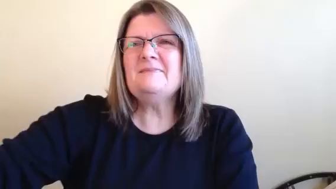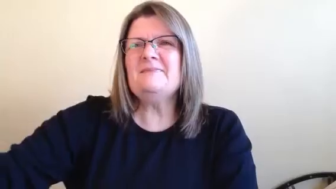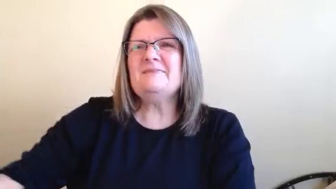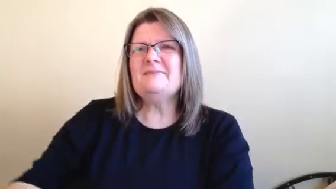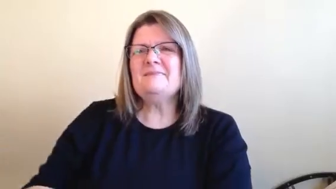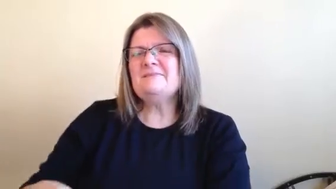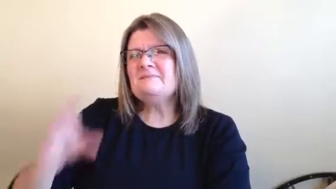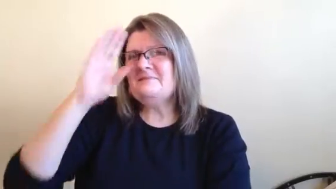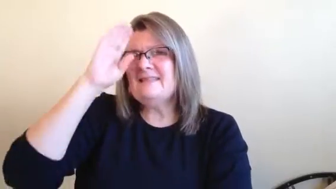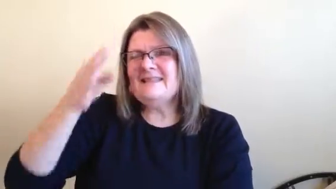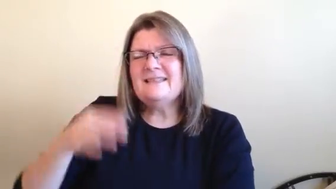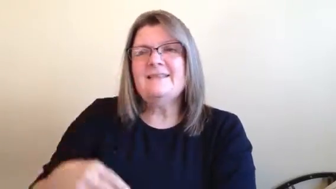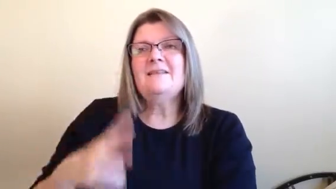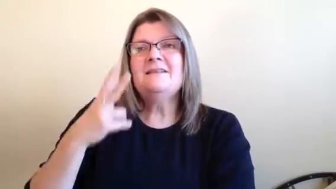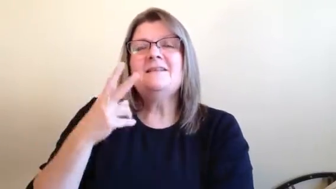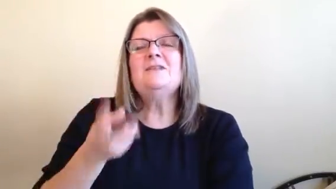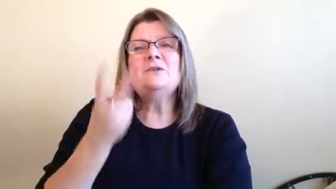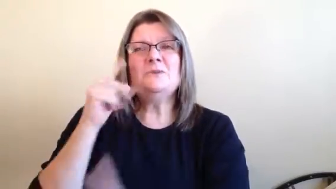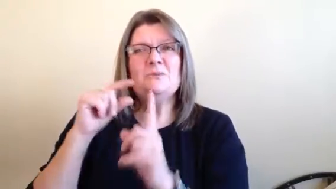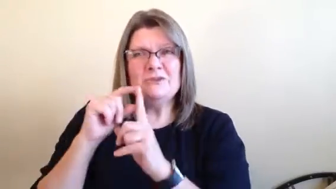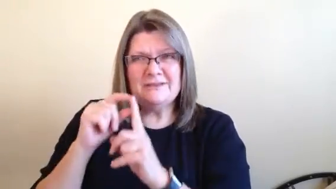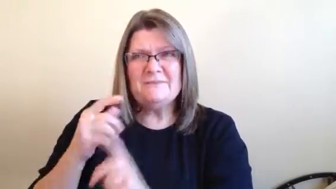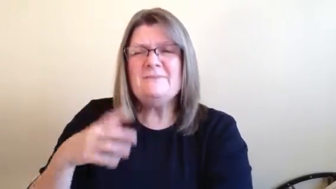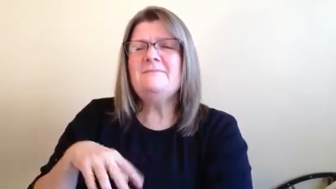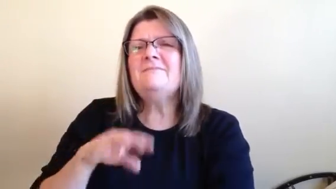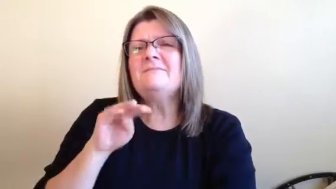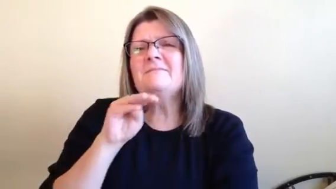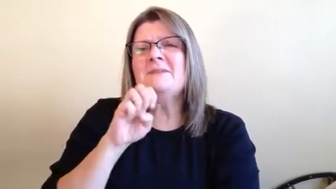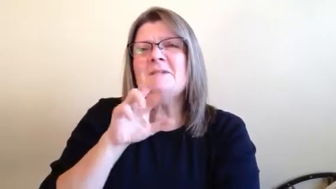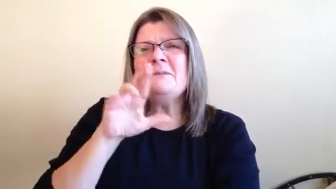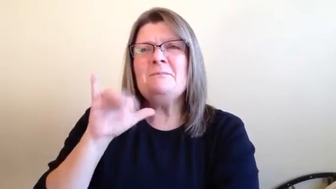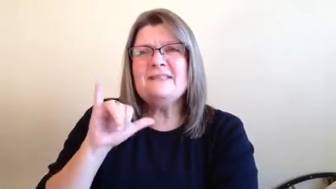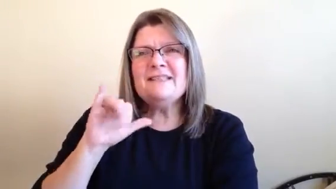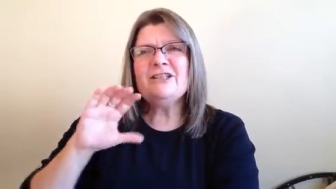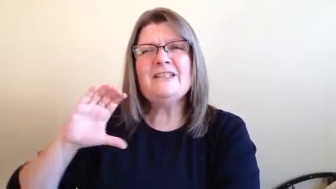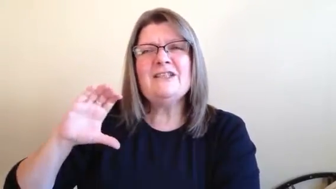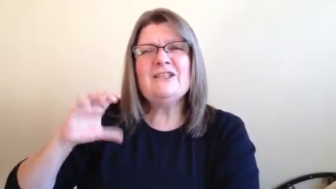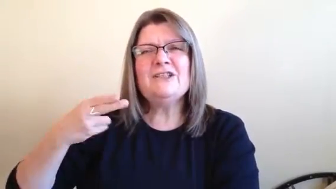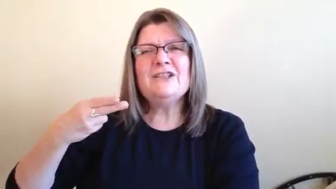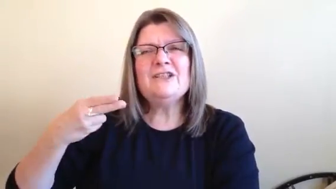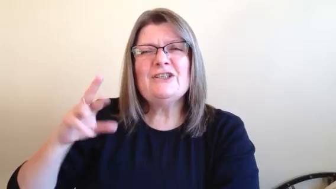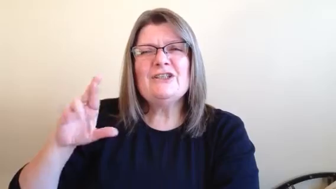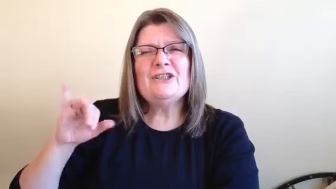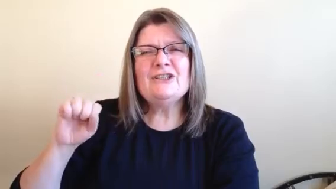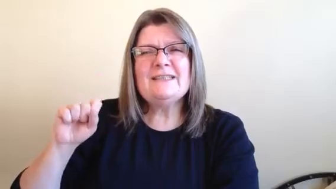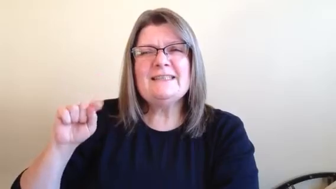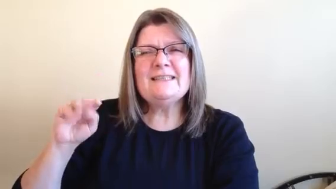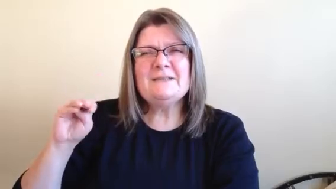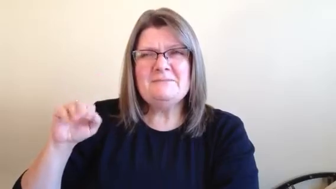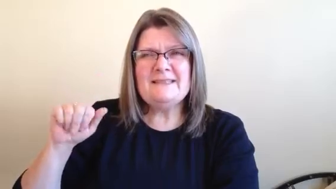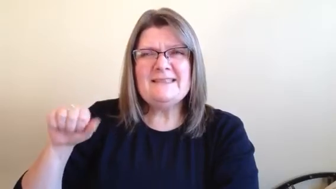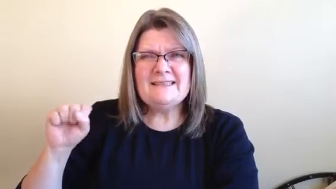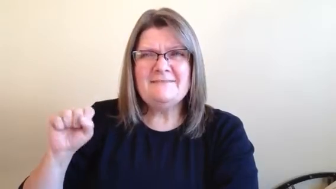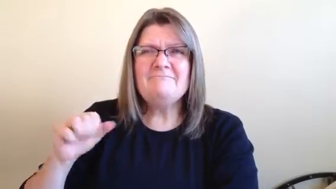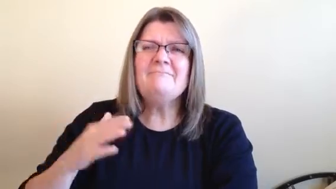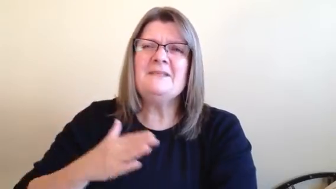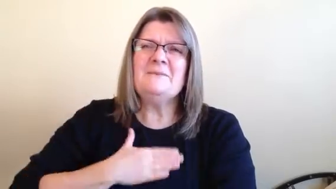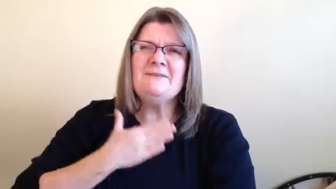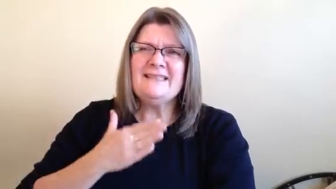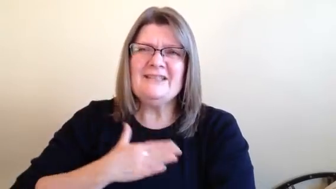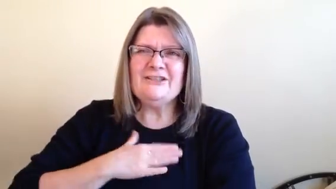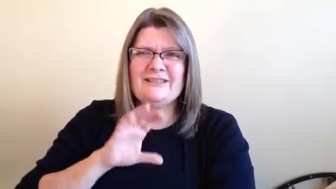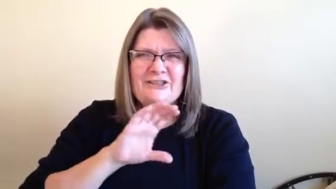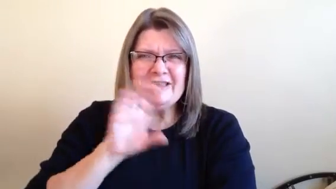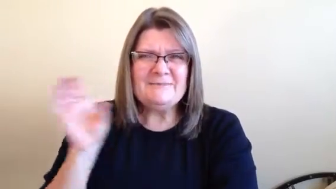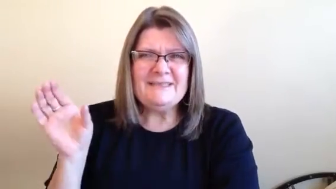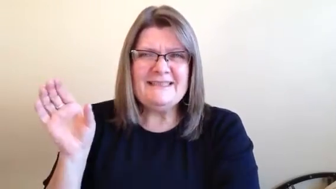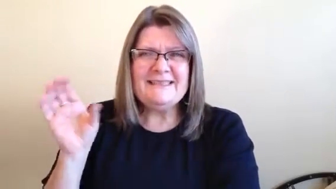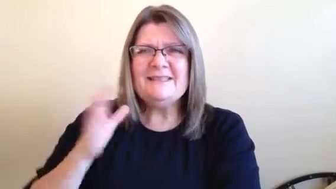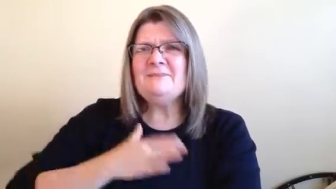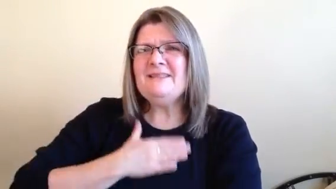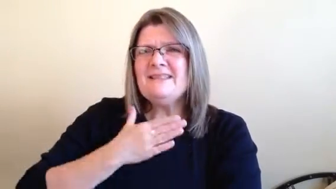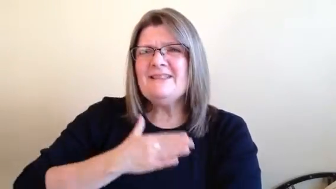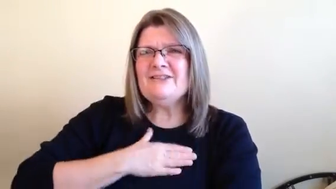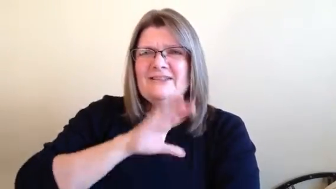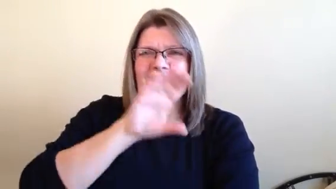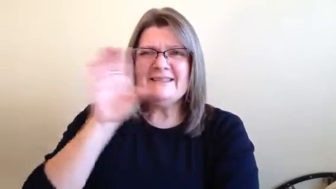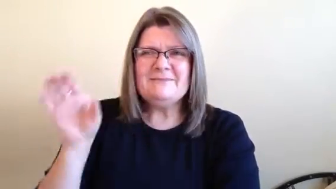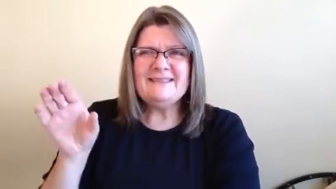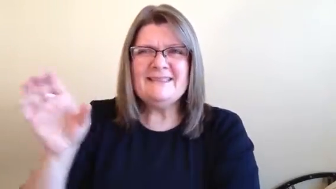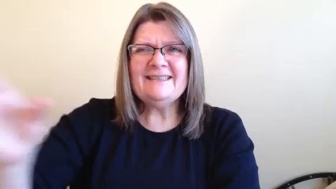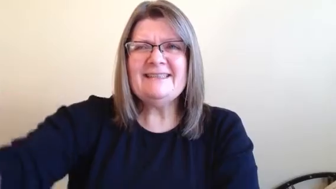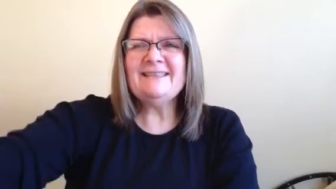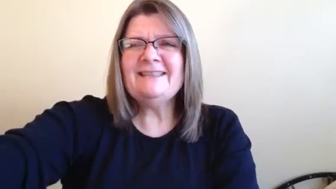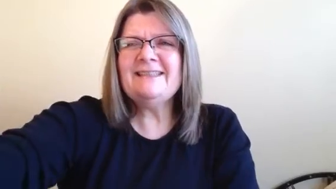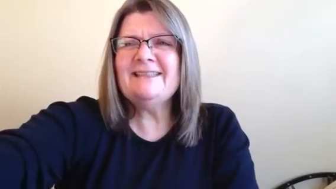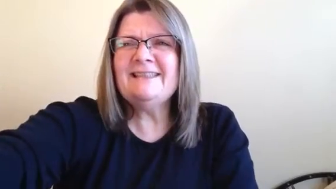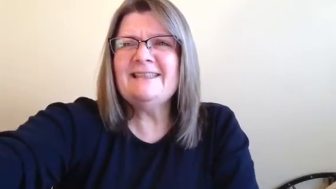Merry Christmas